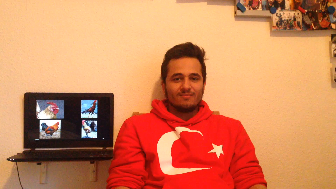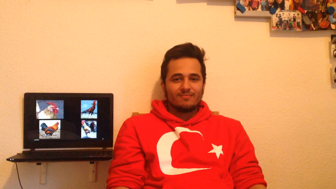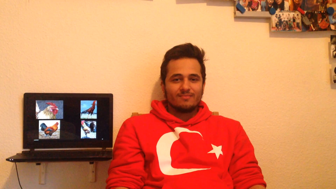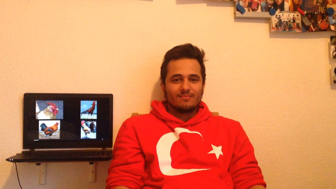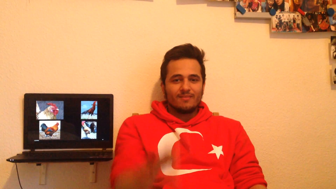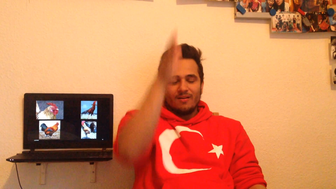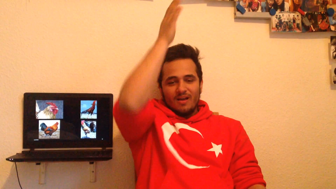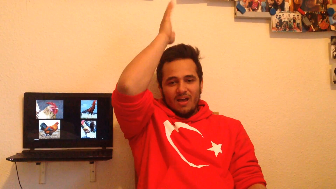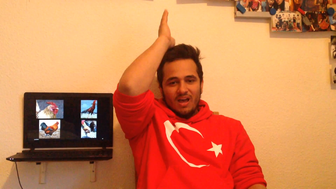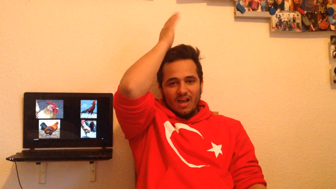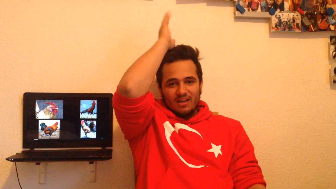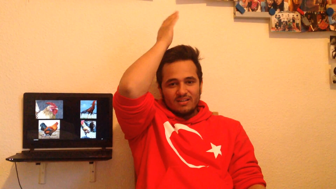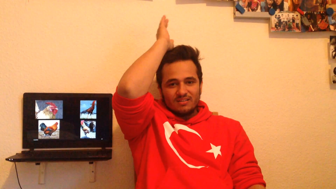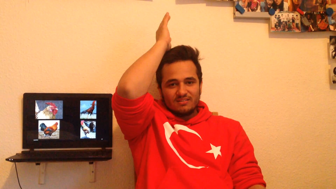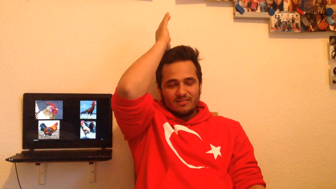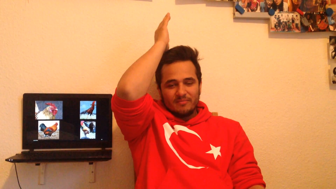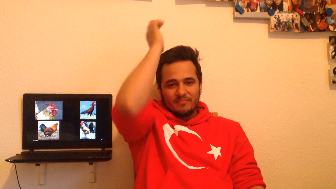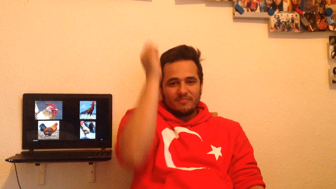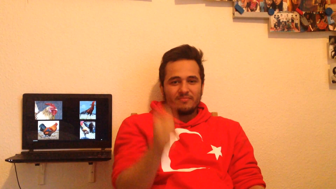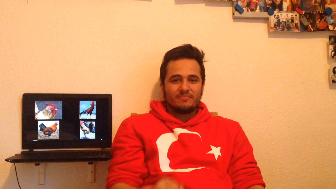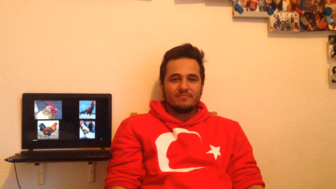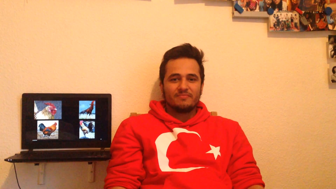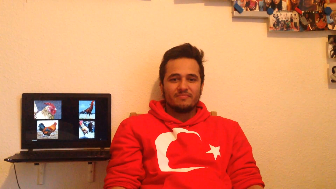rooster